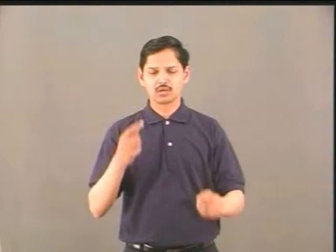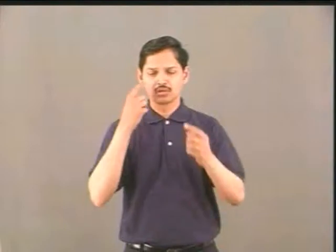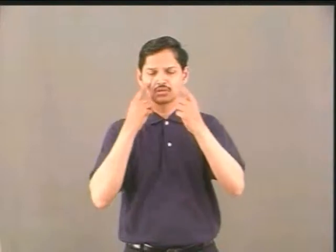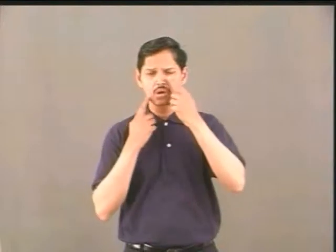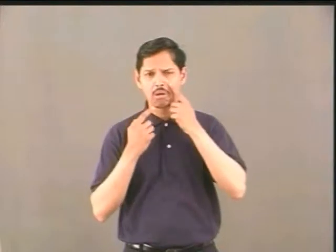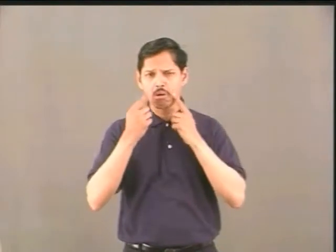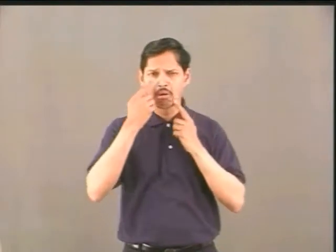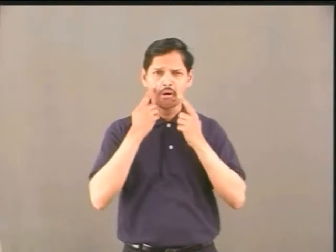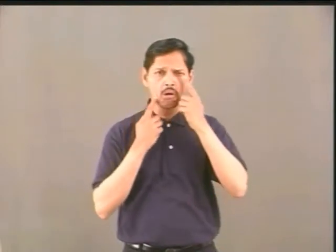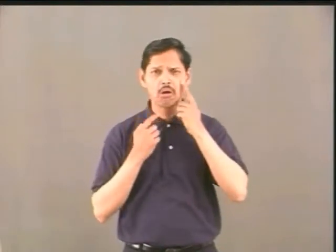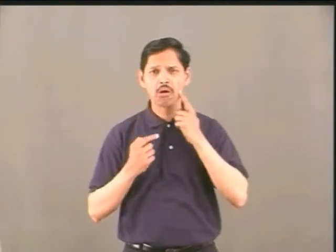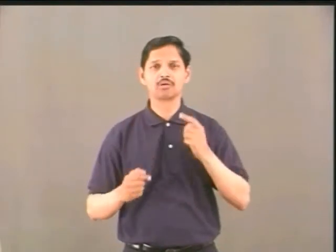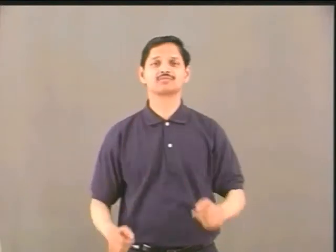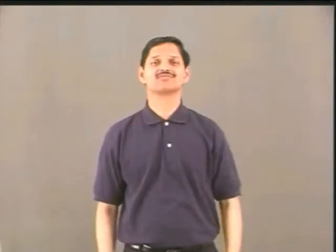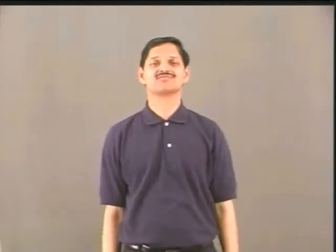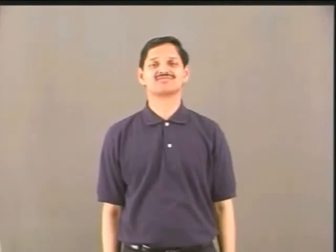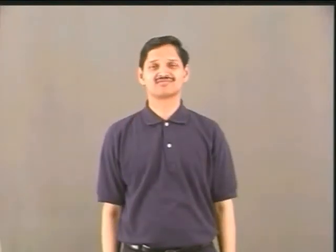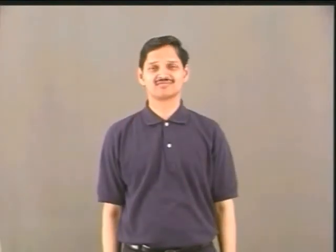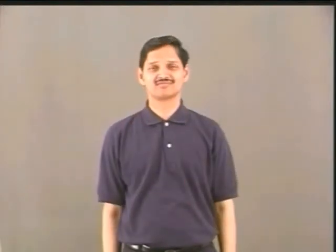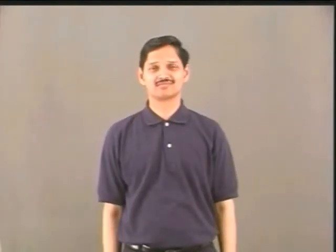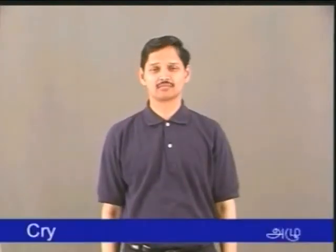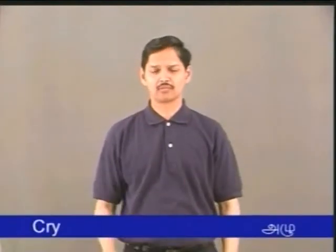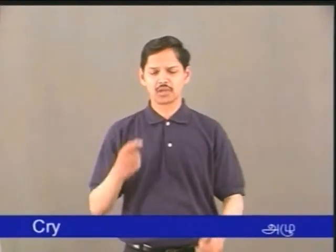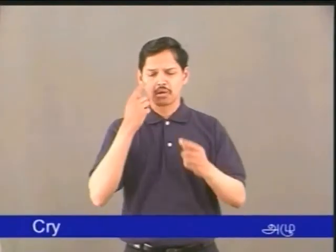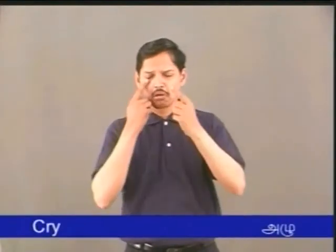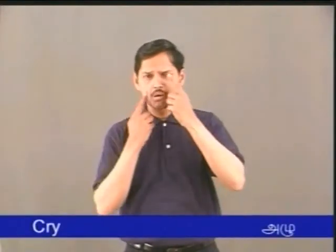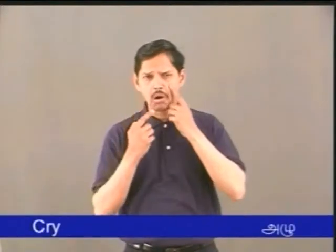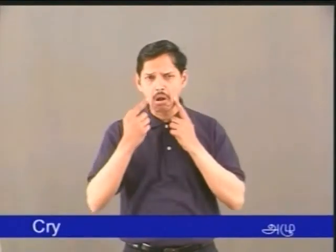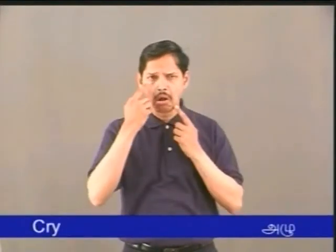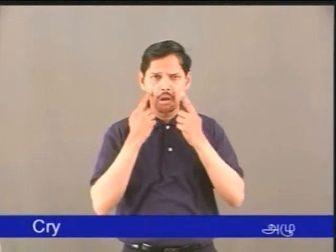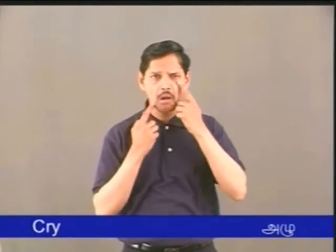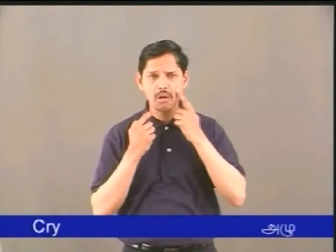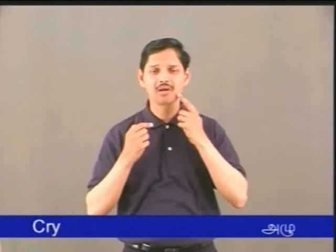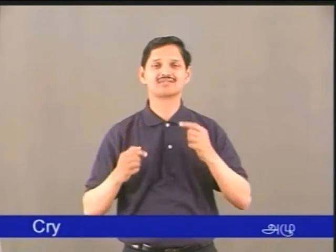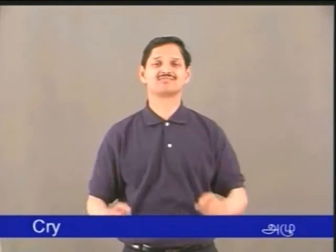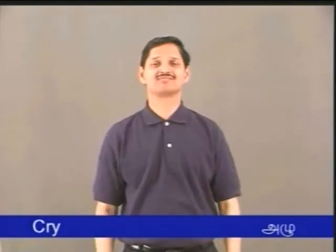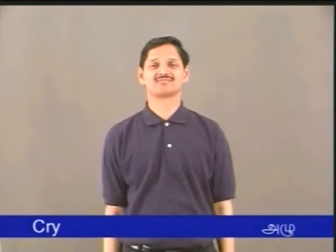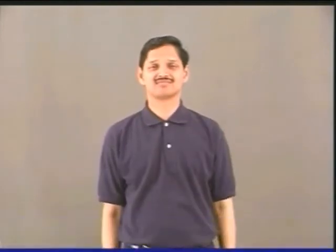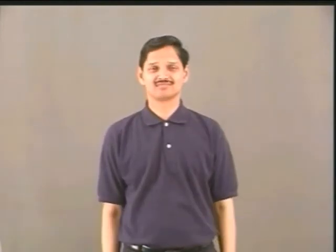cry